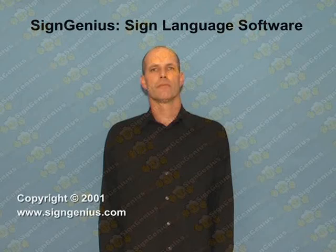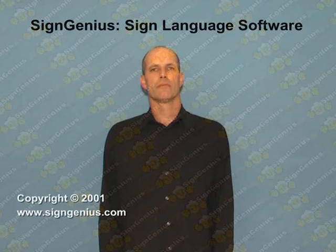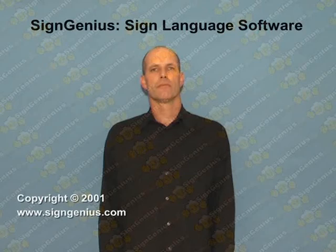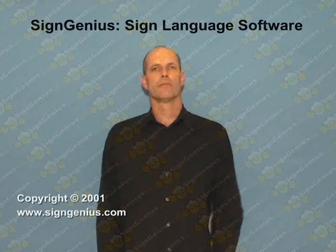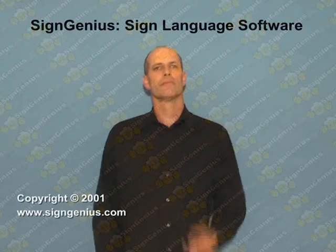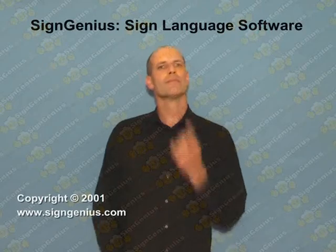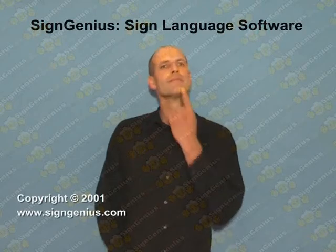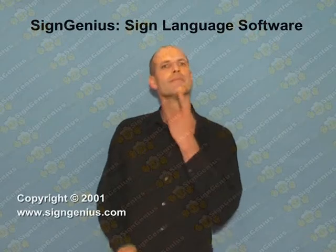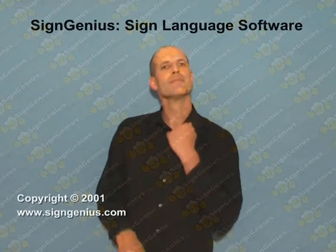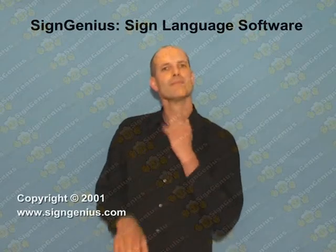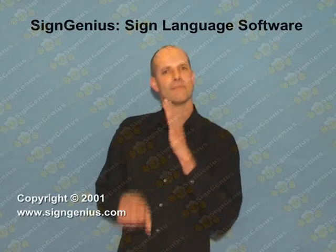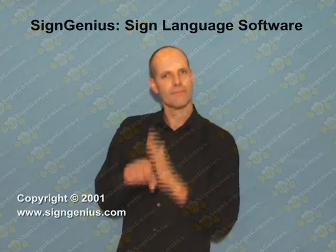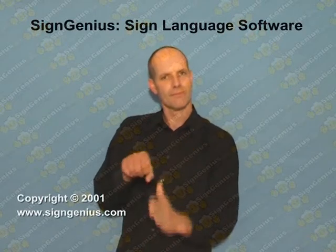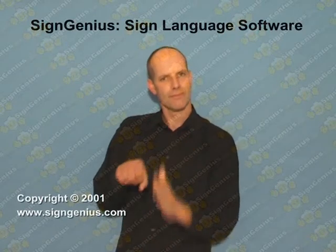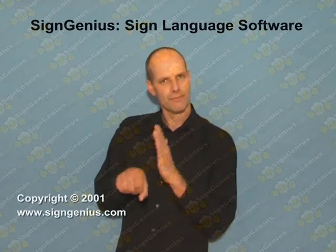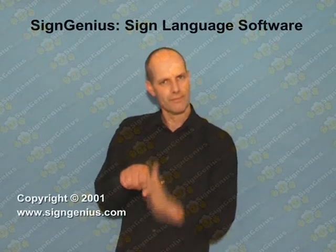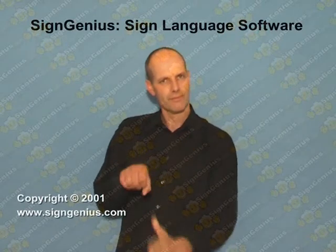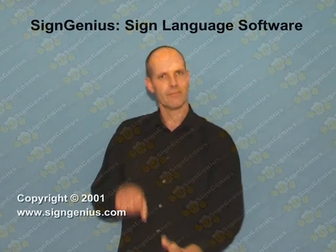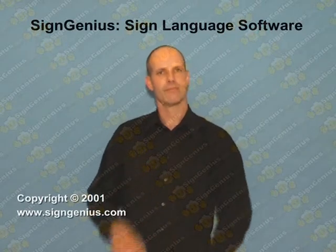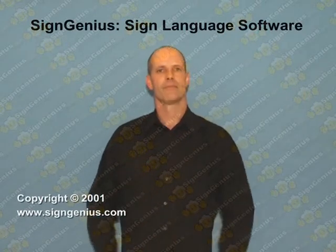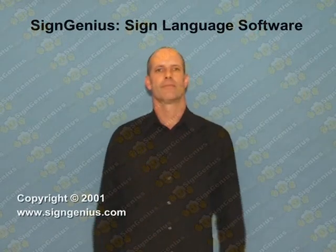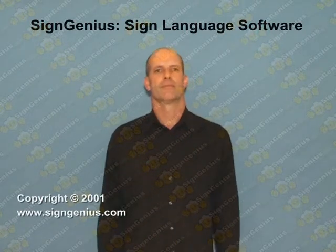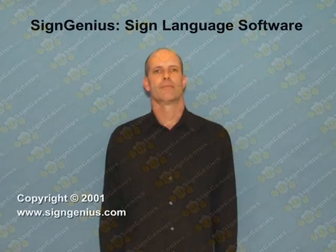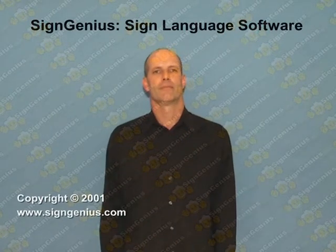BEET